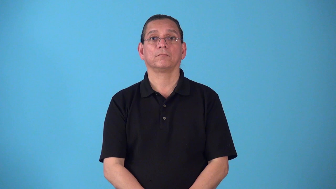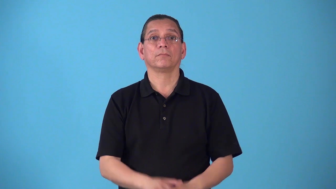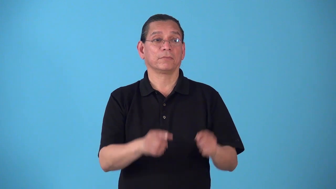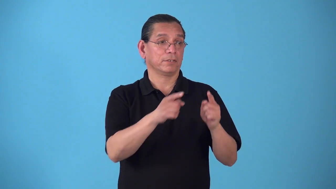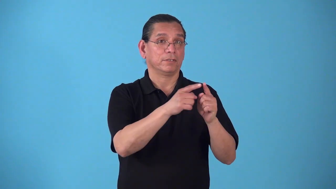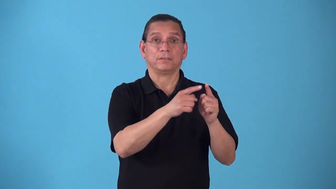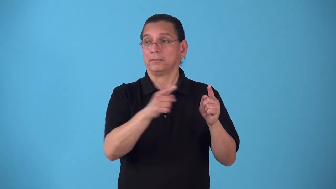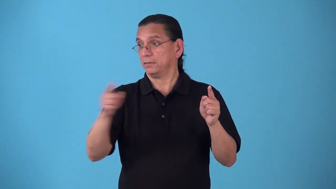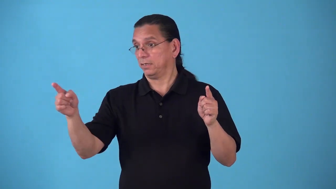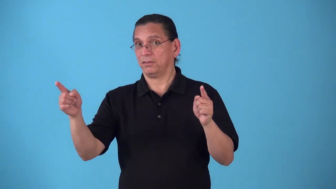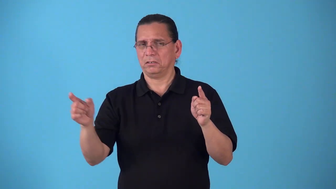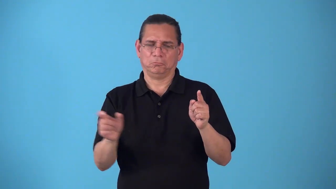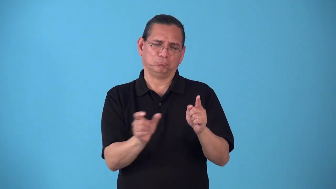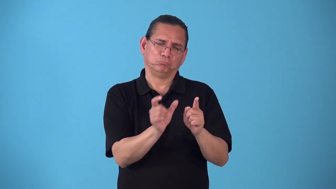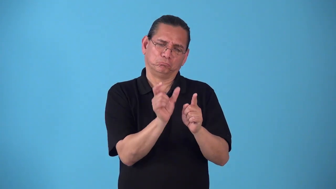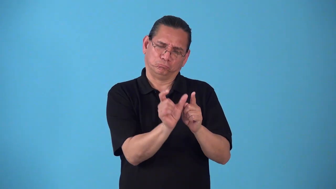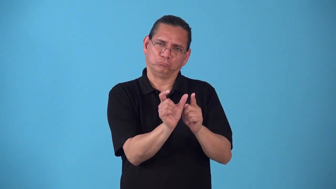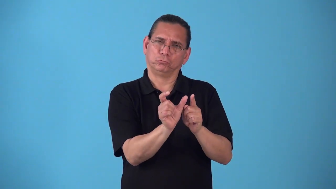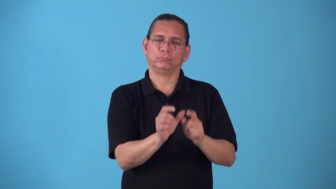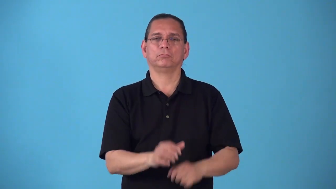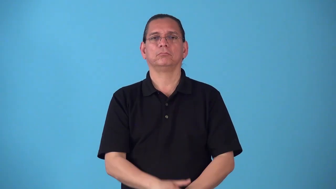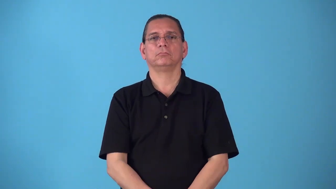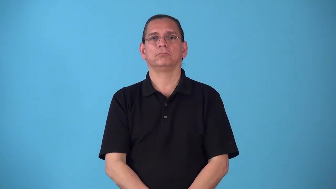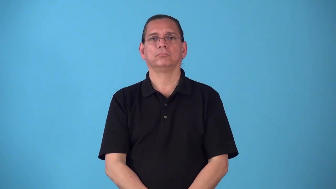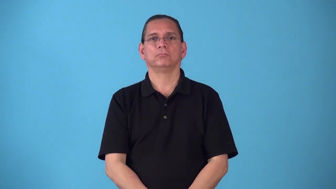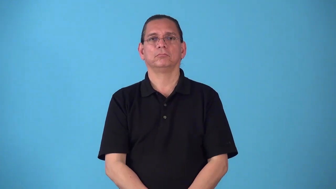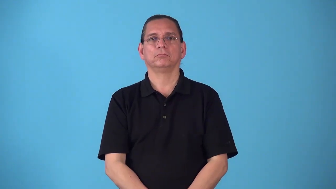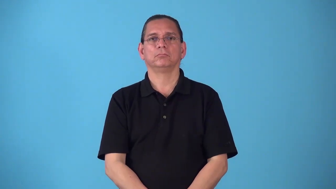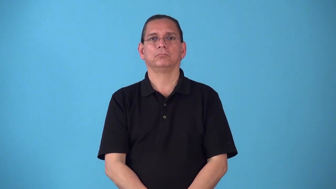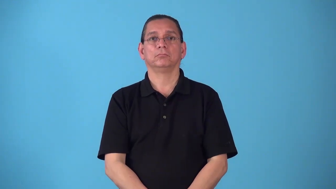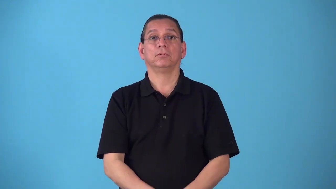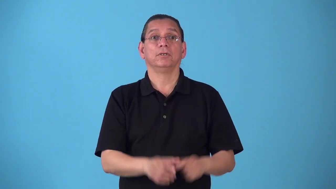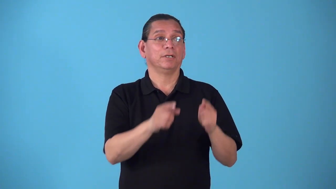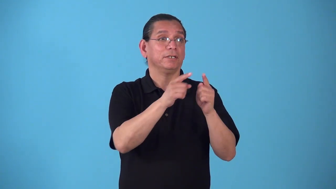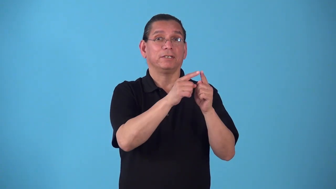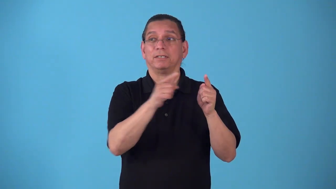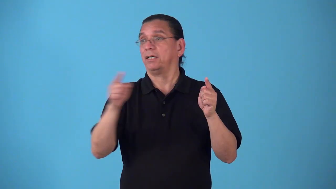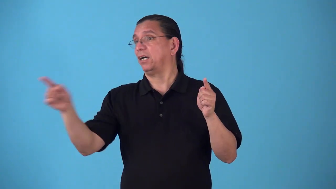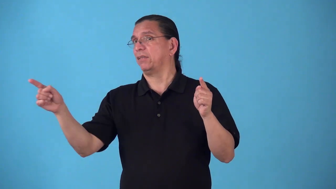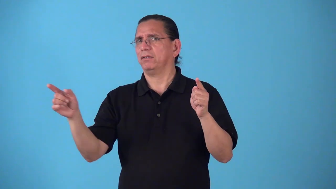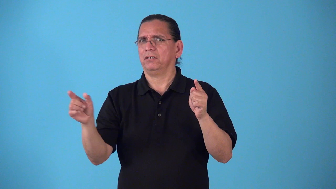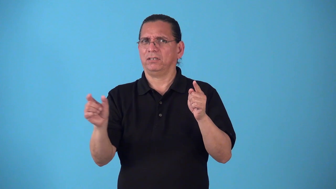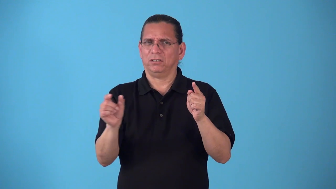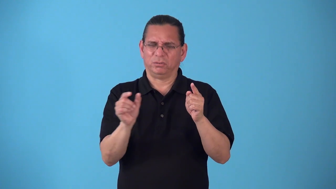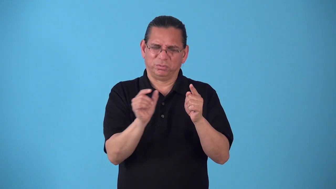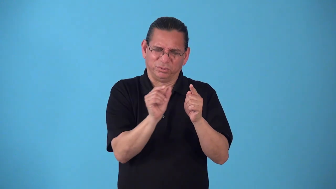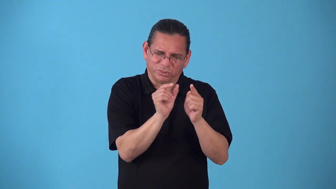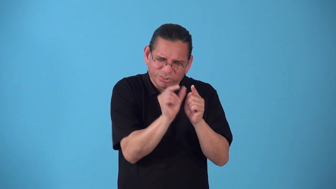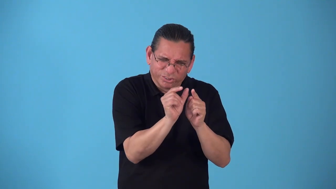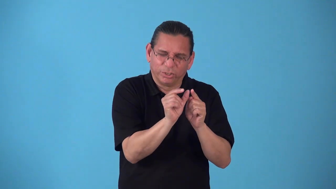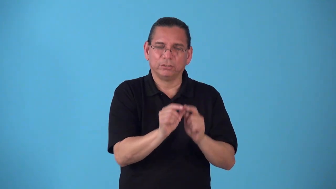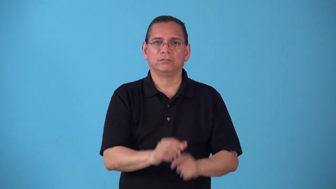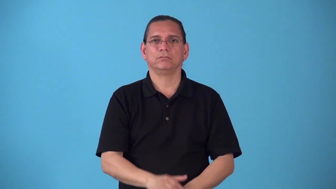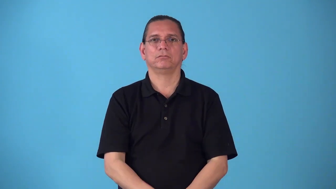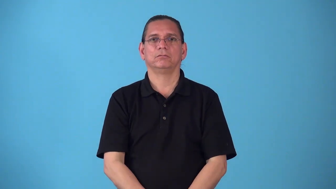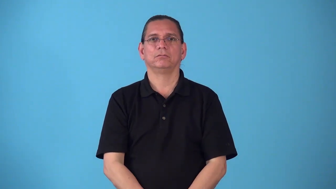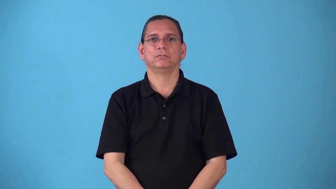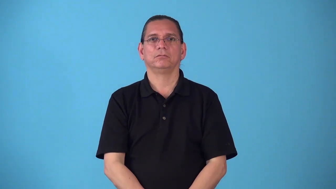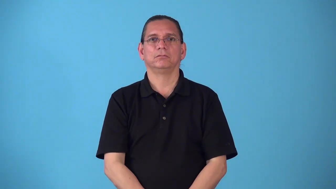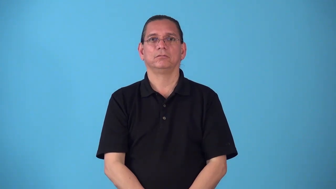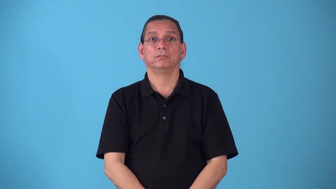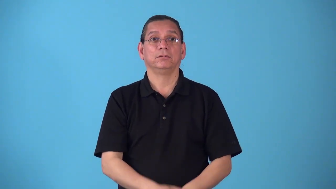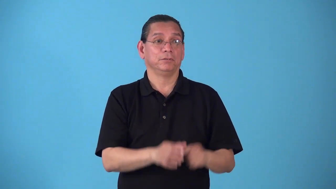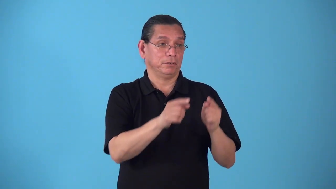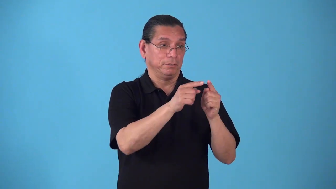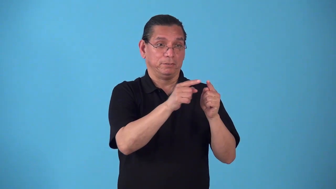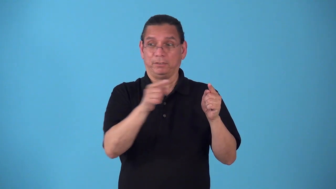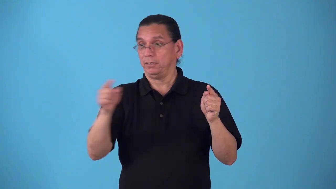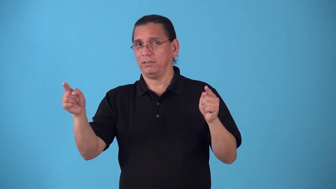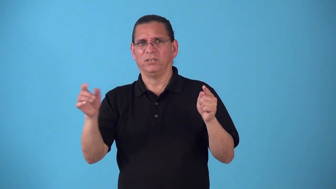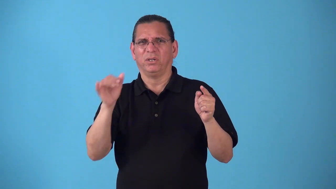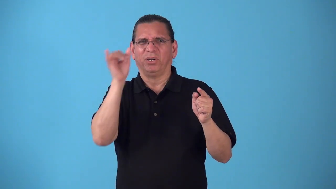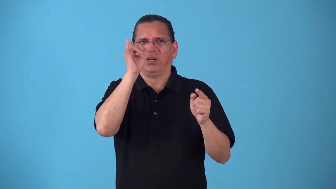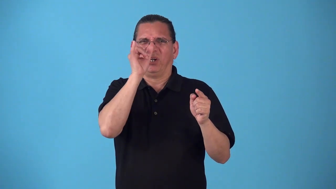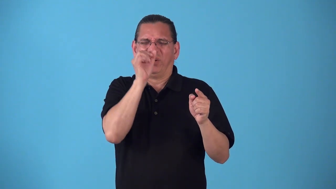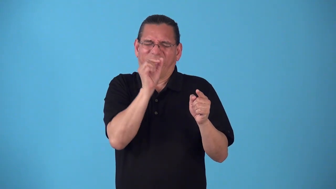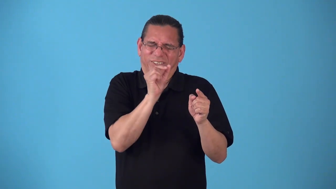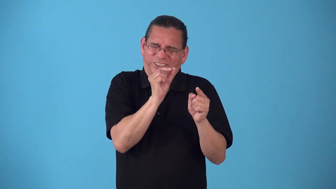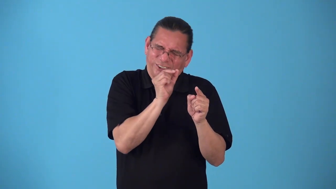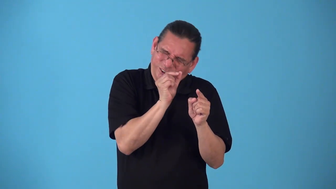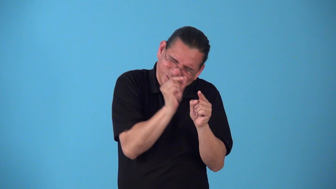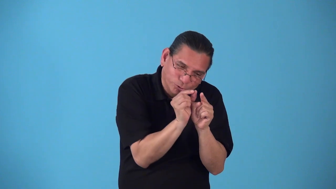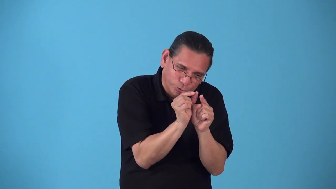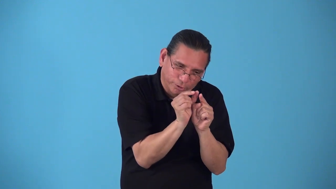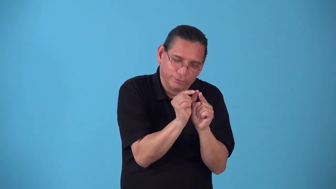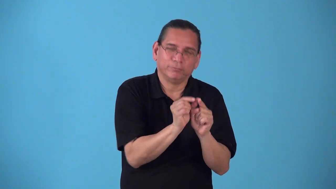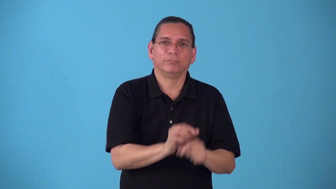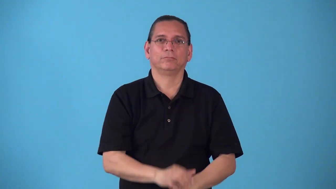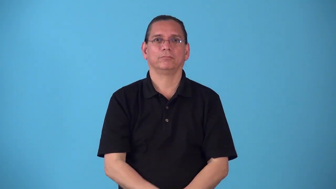short,shorter,shortest length